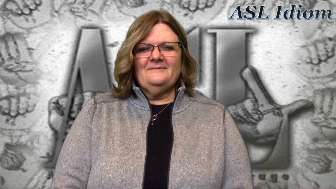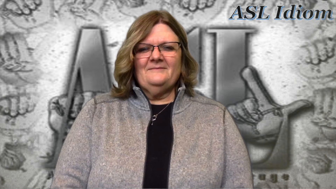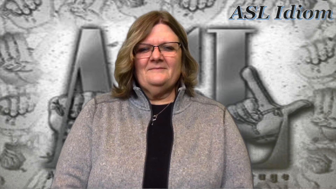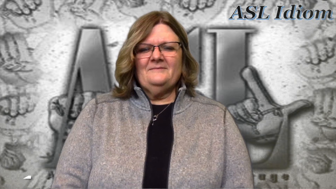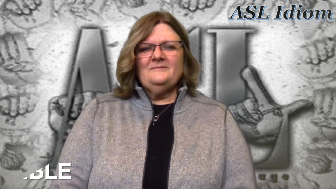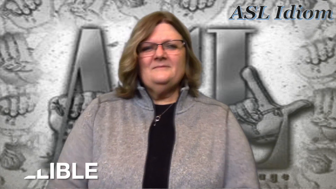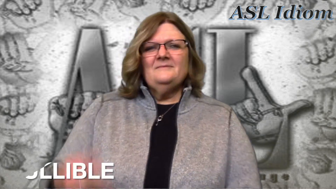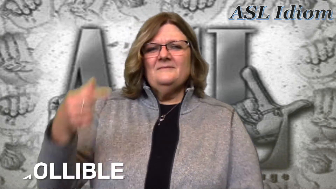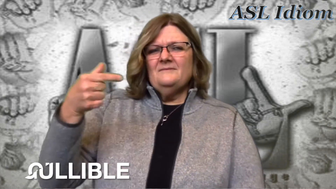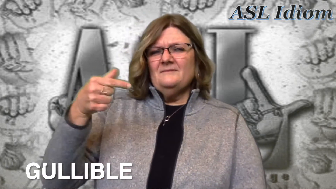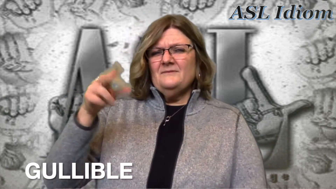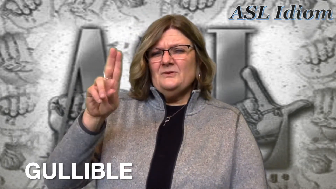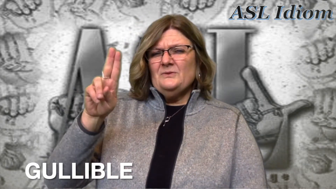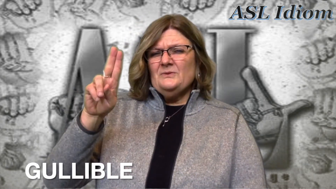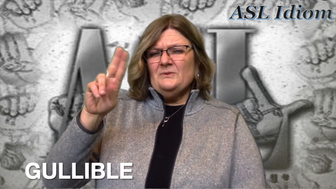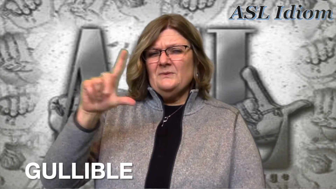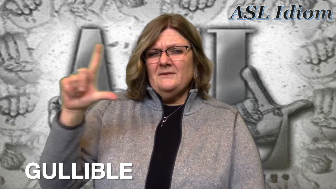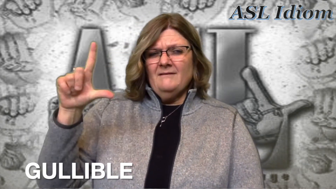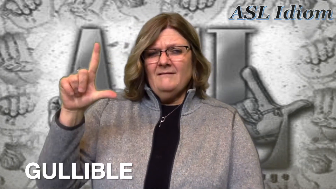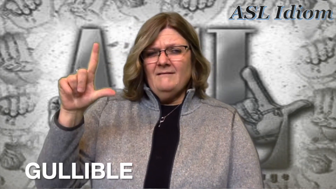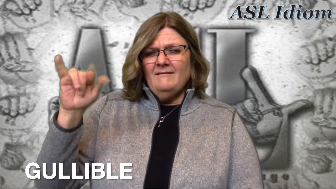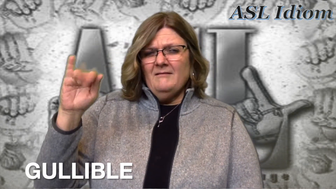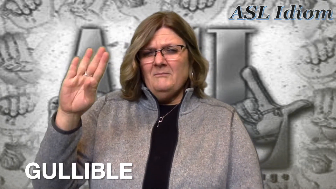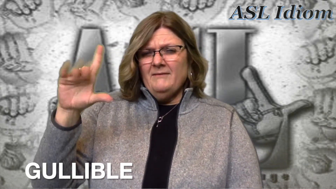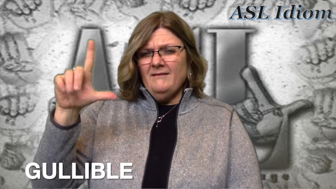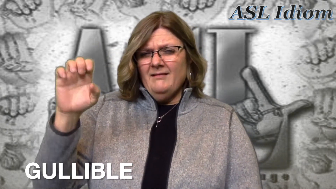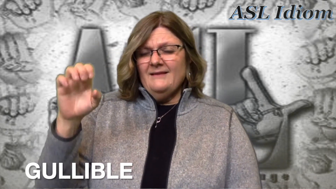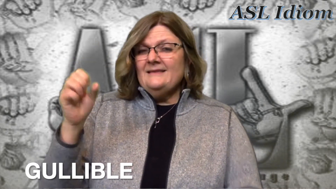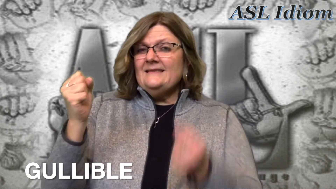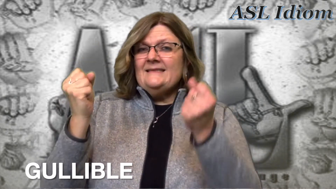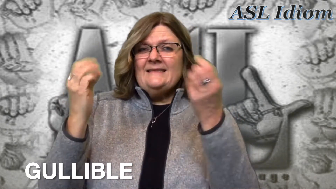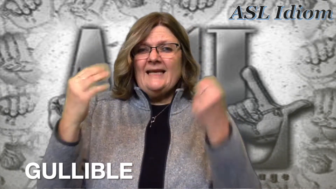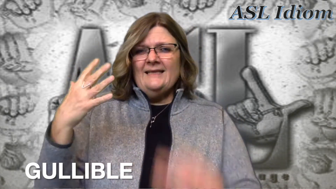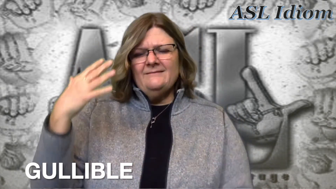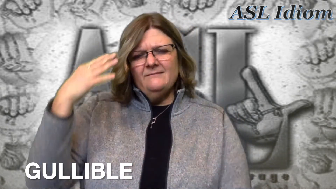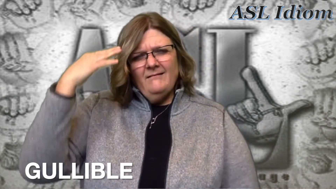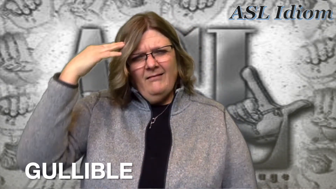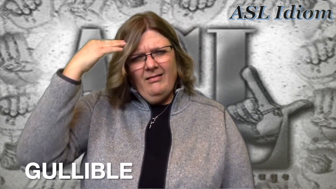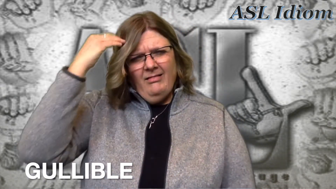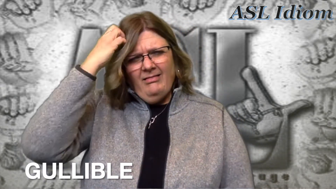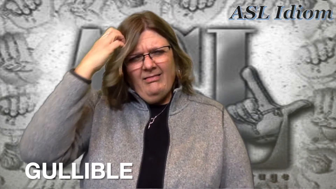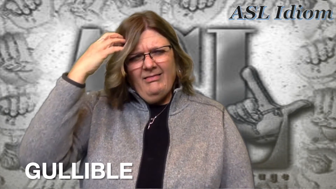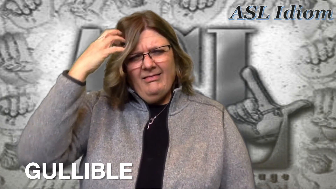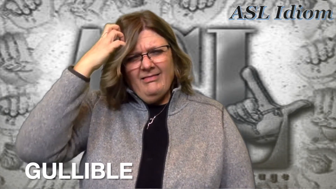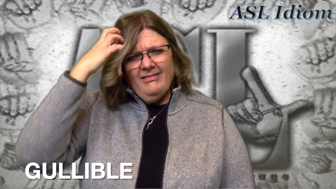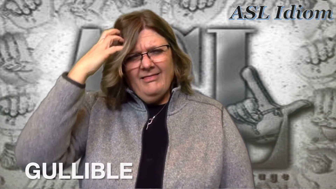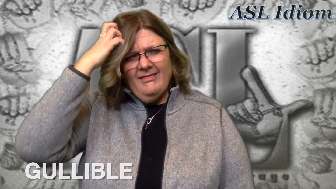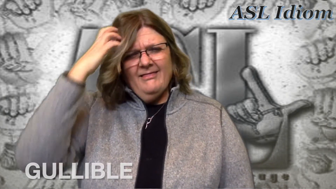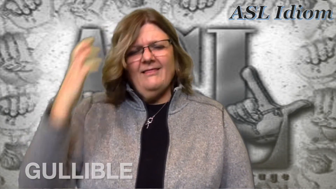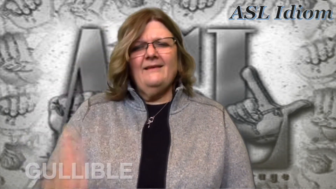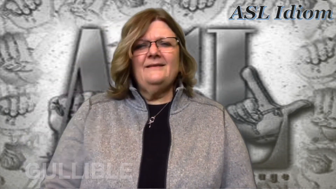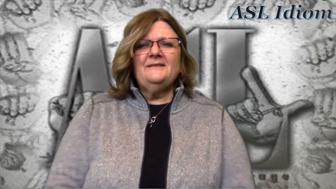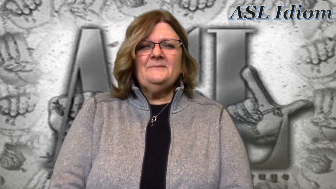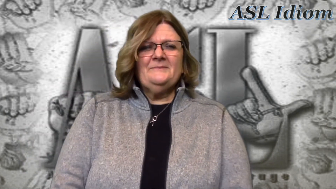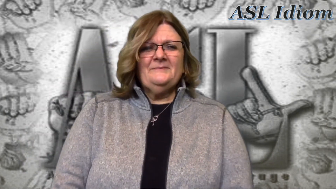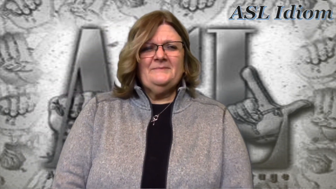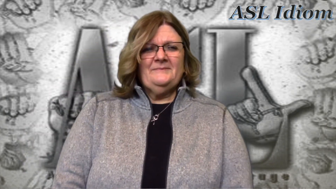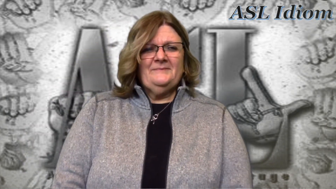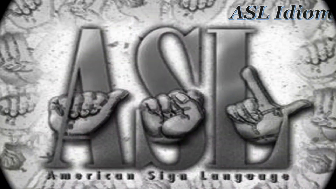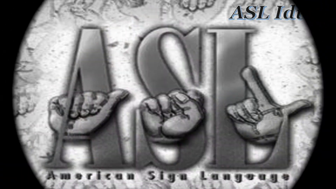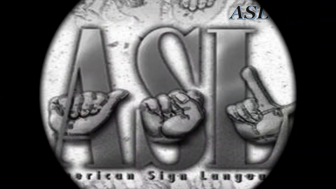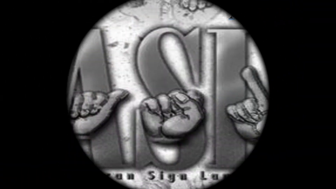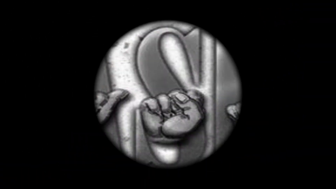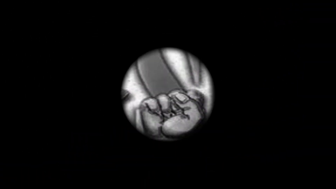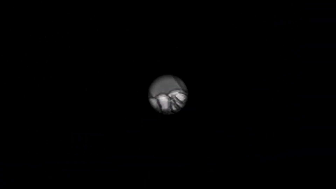GULLIBLE